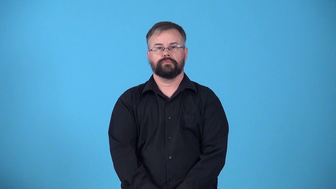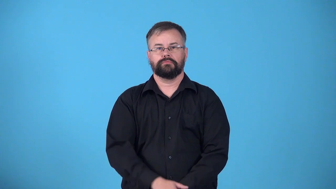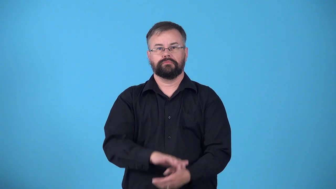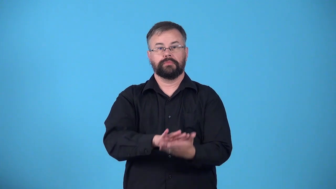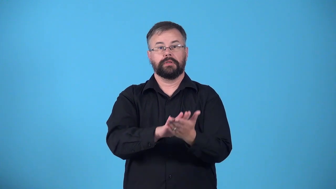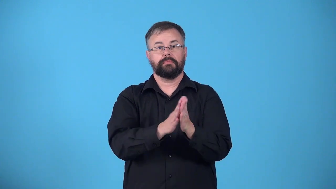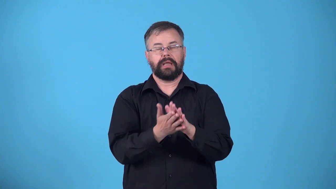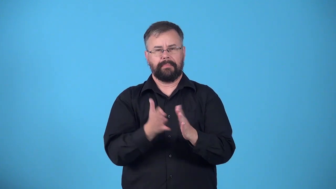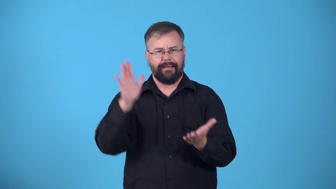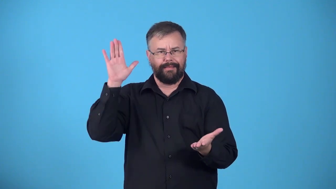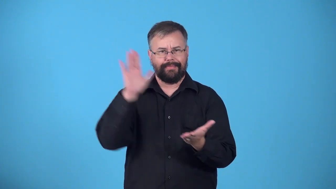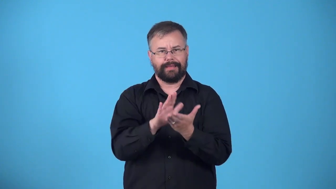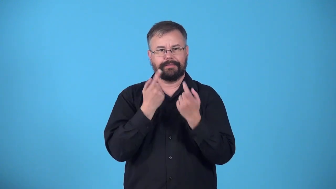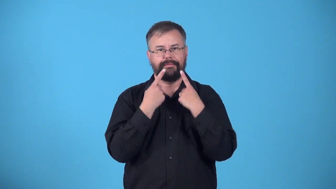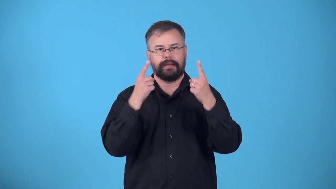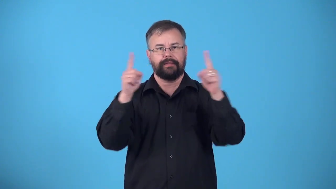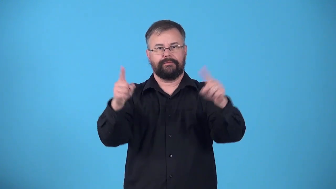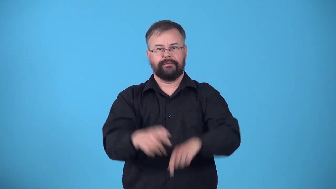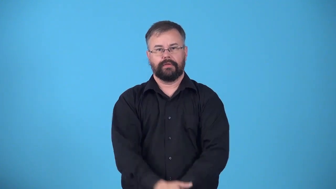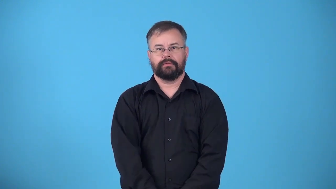hamstring-make less effective or powerless